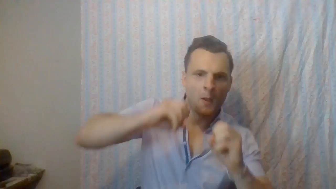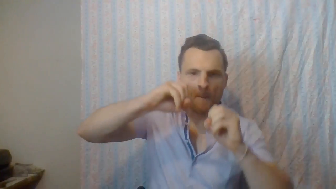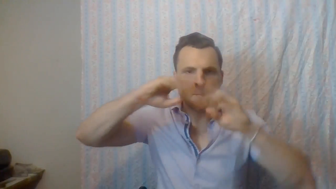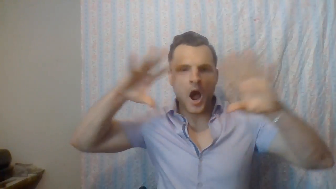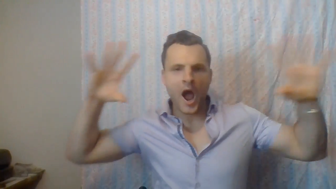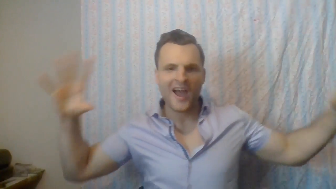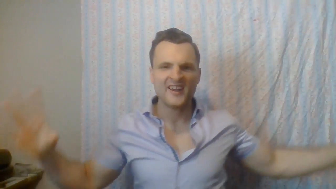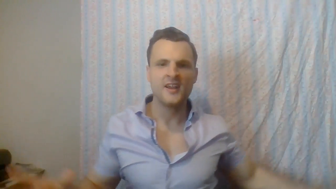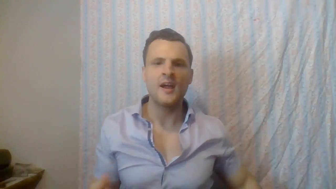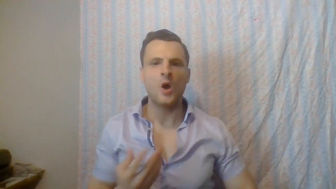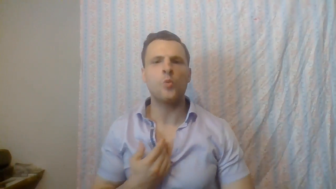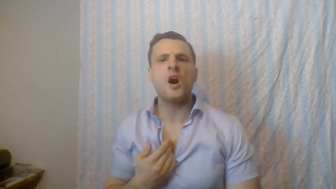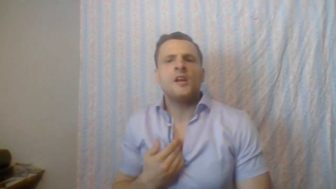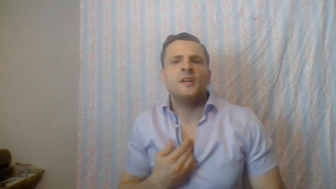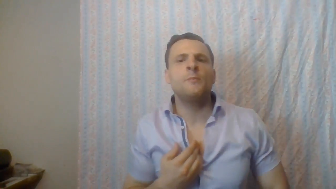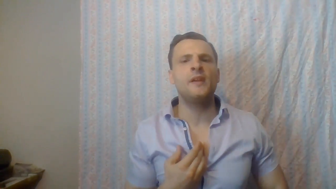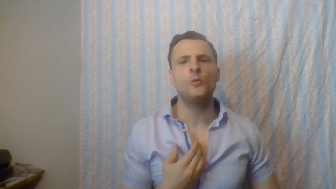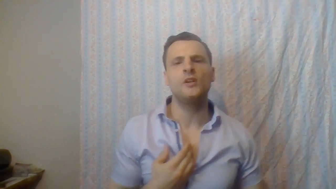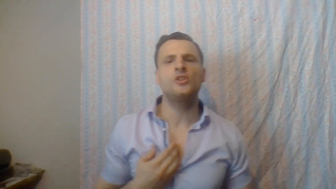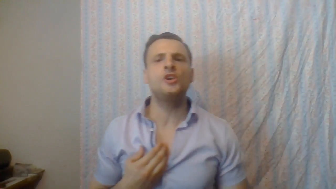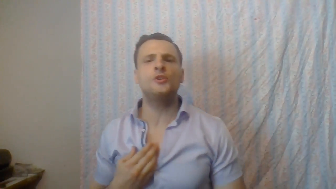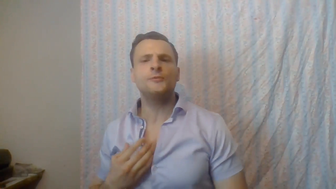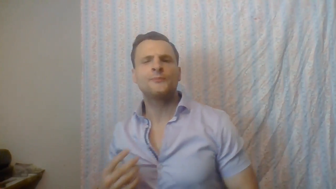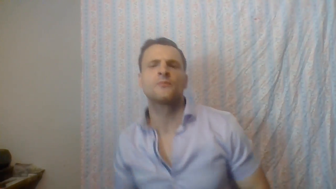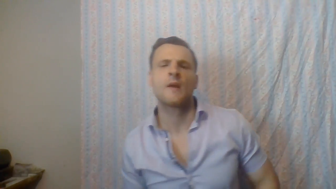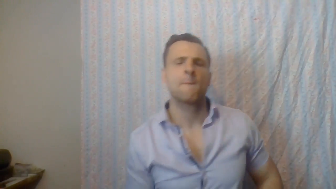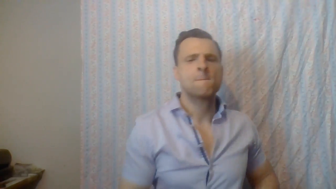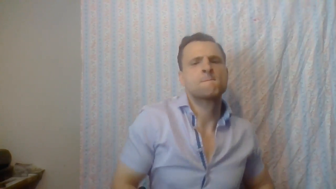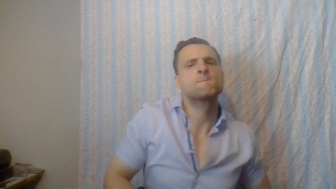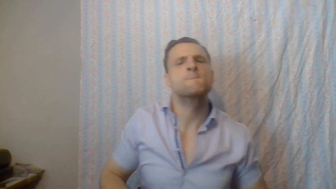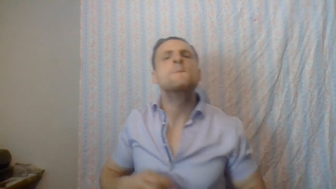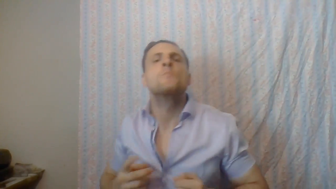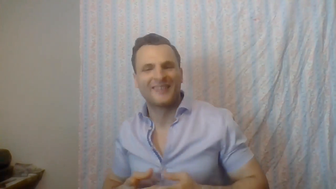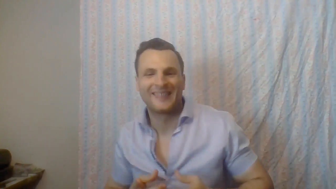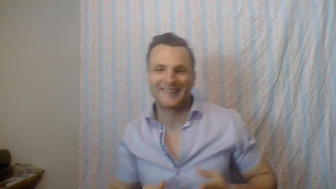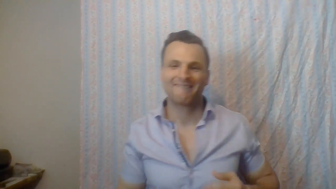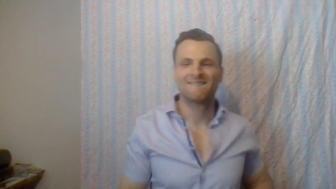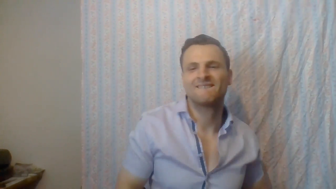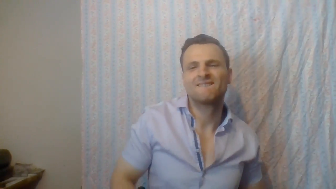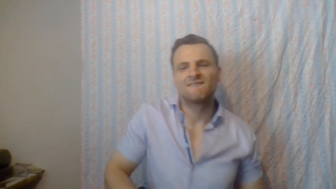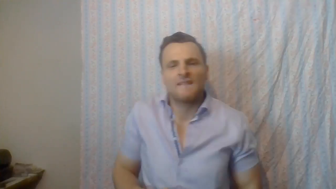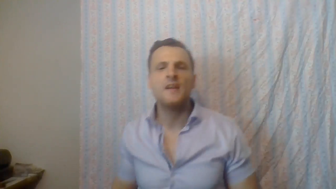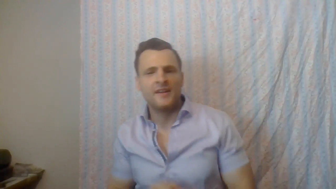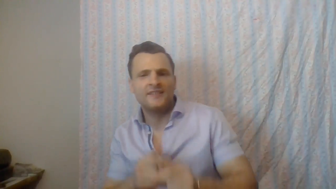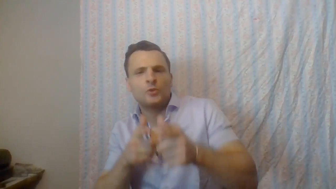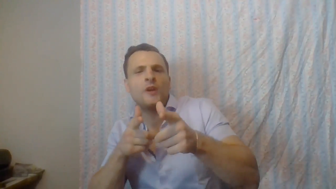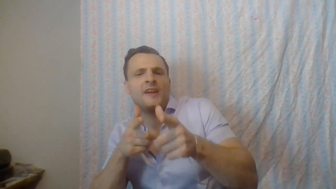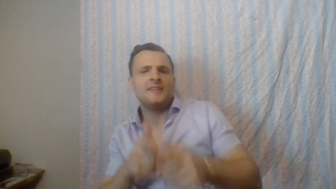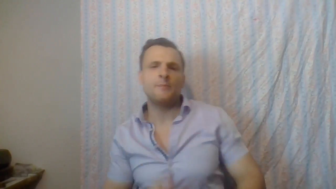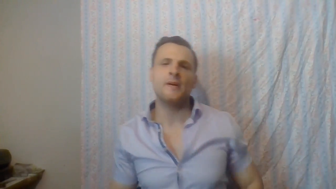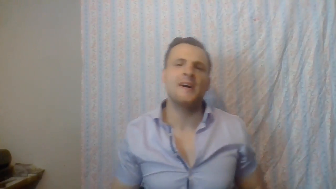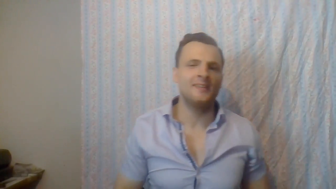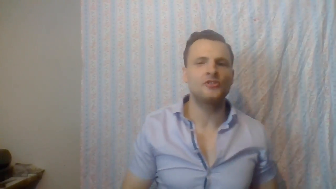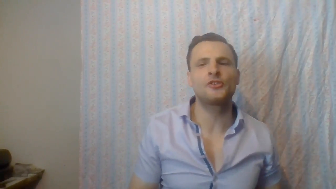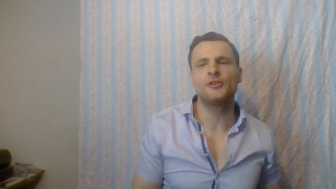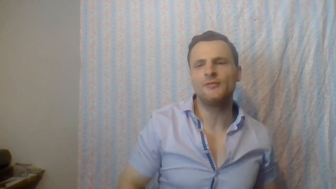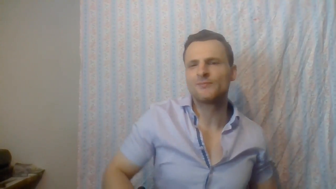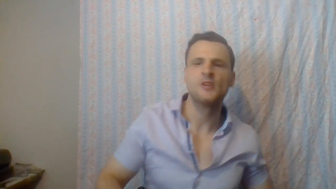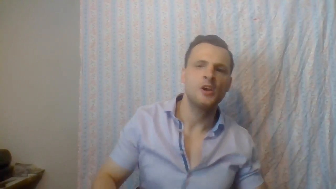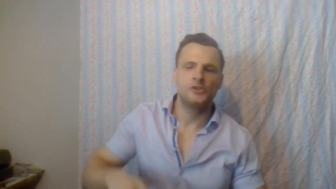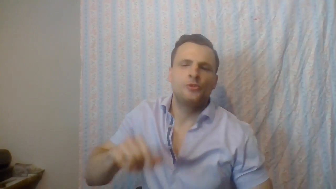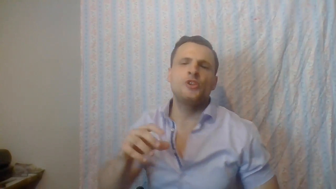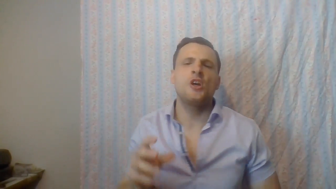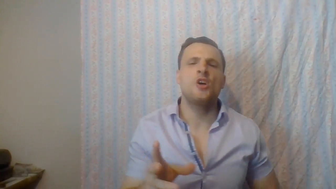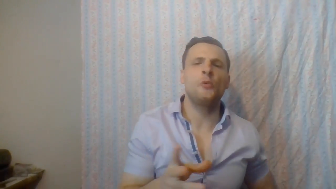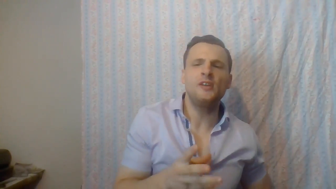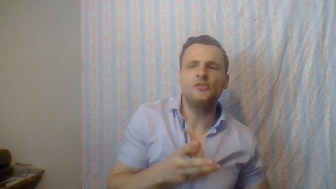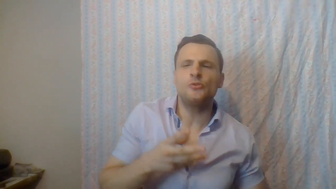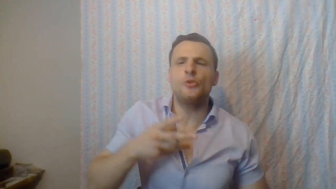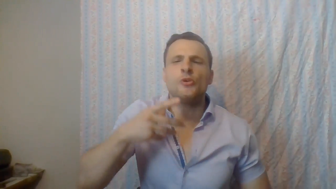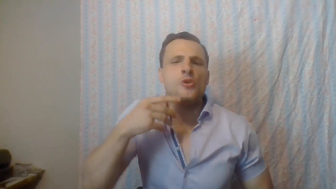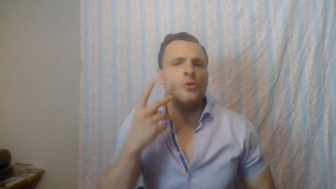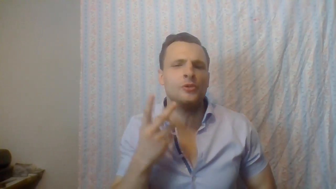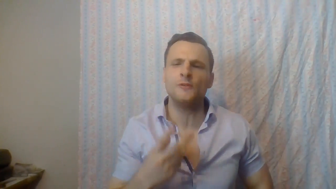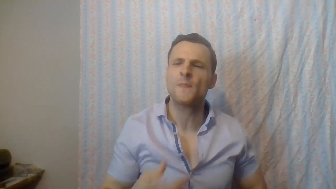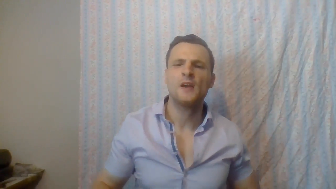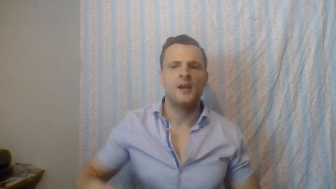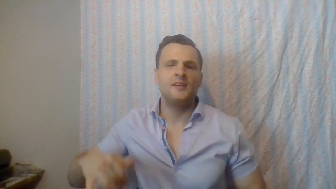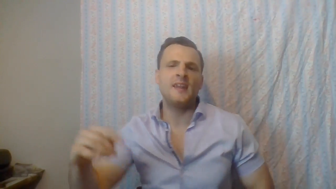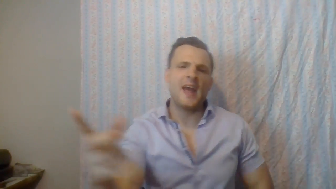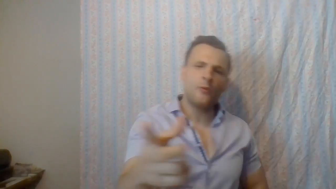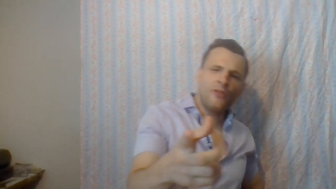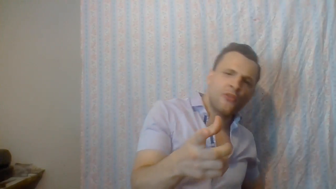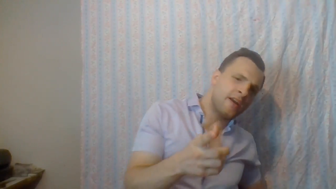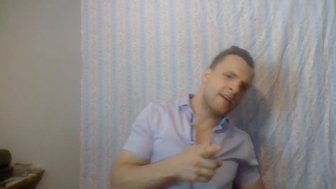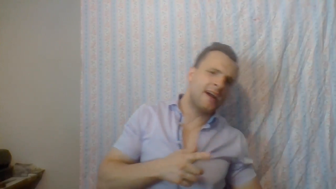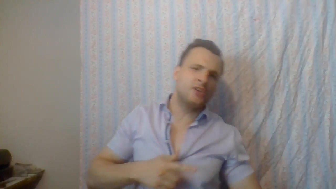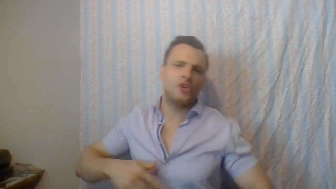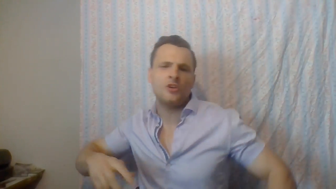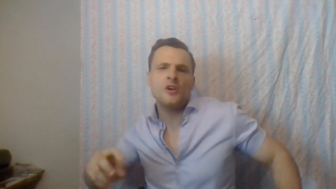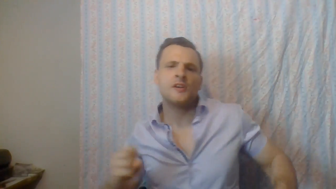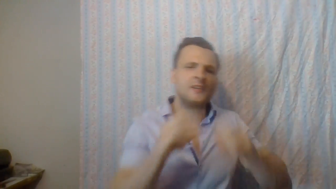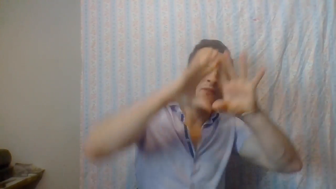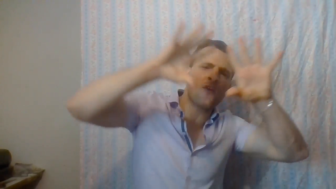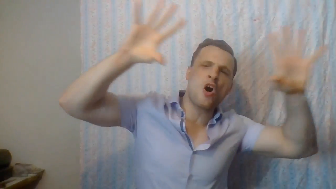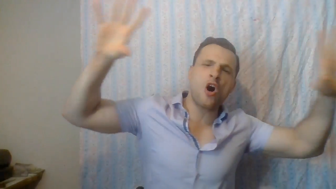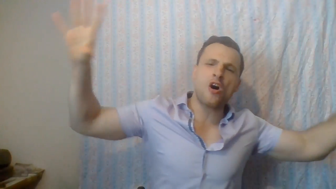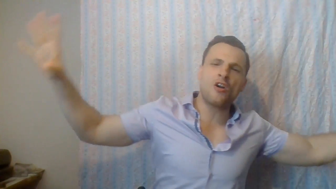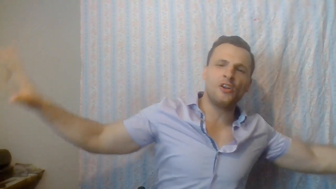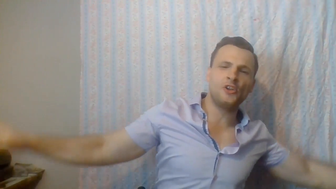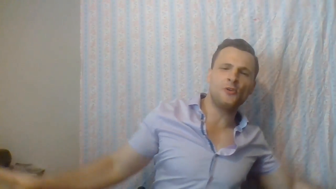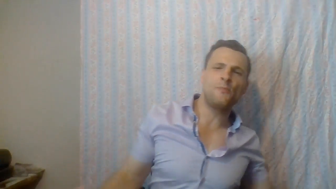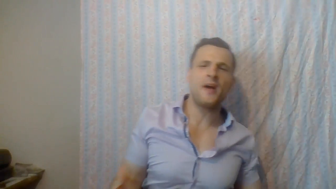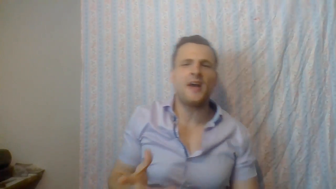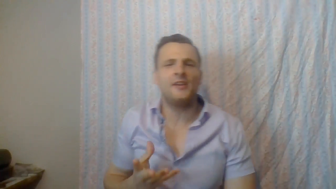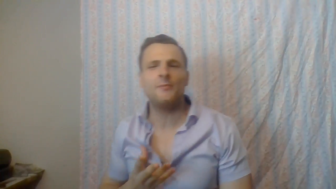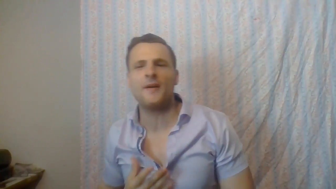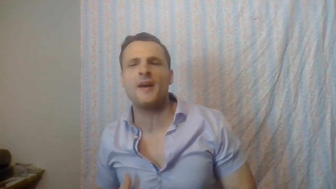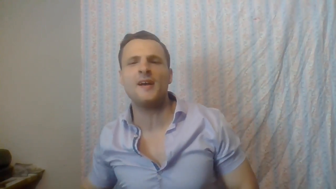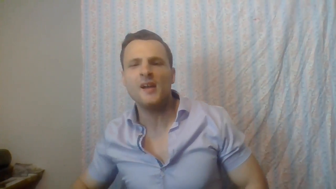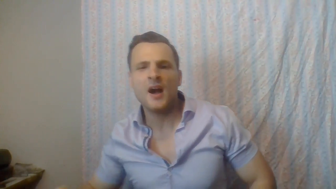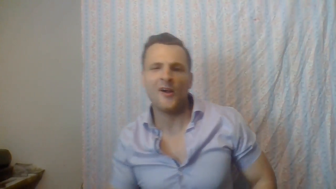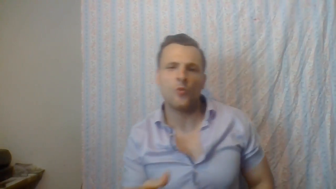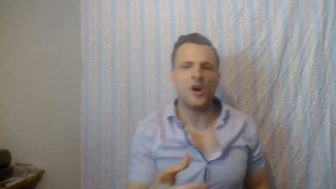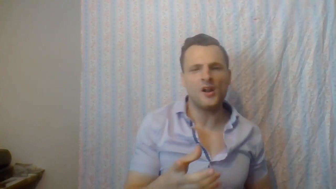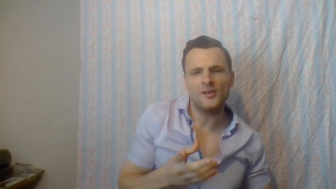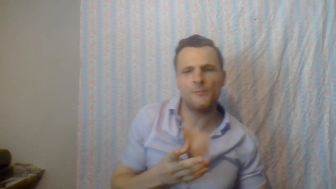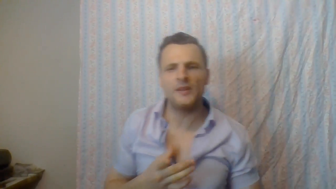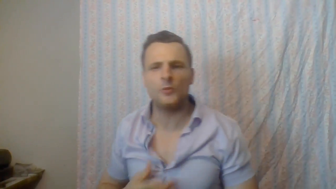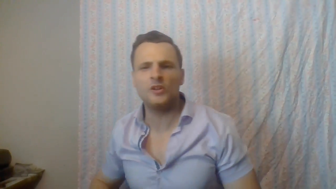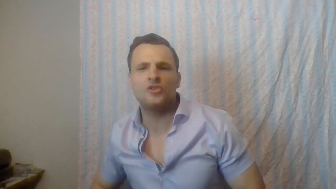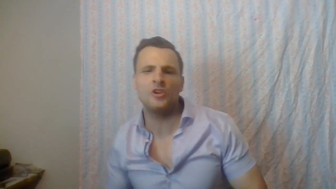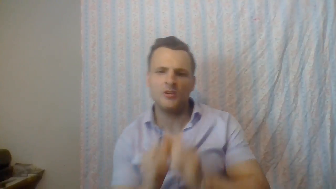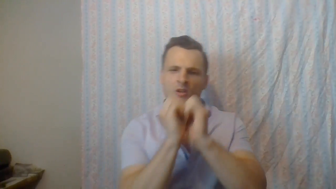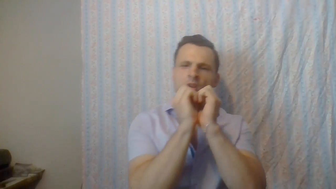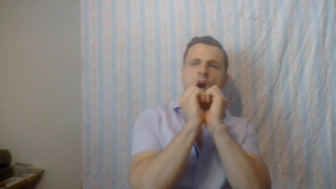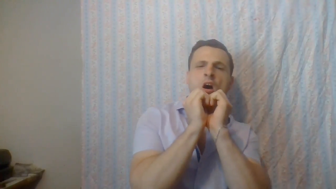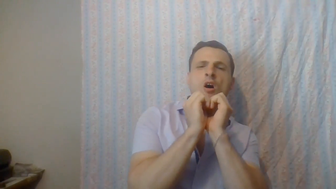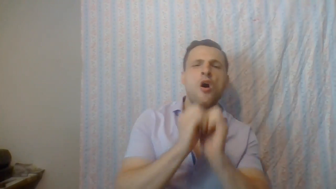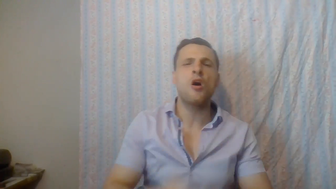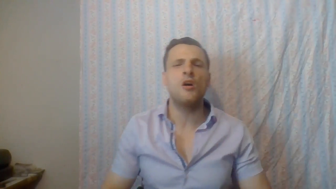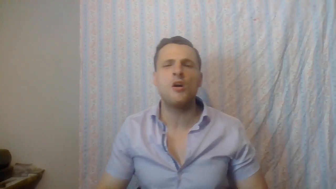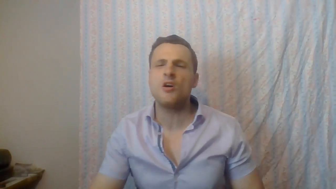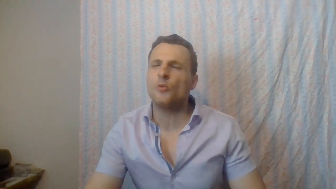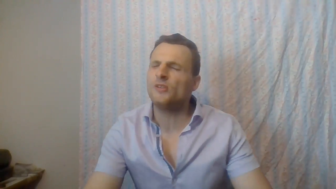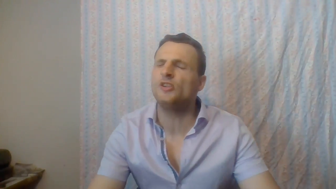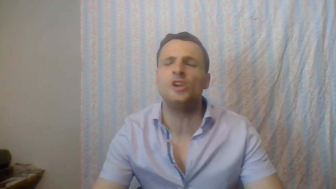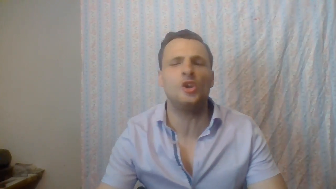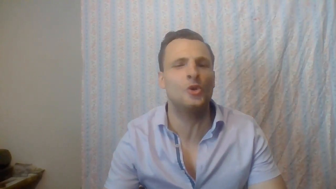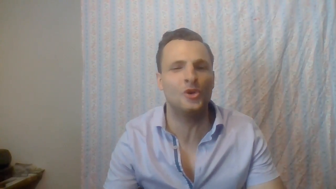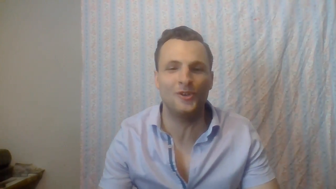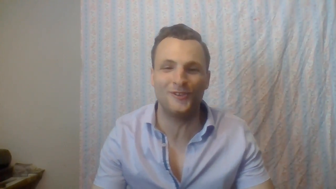I Wanna Be With You